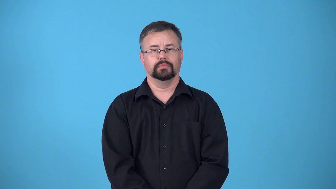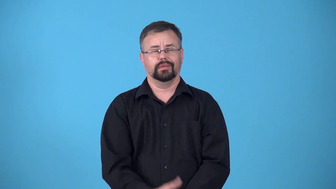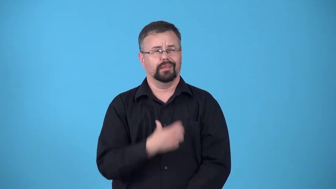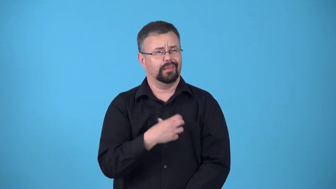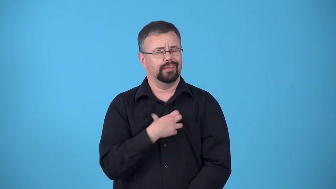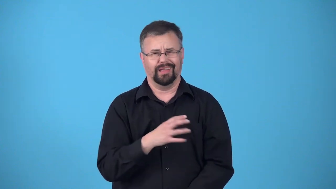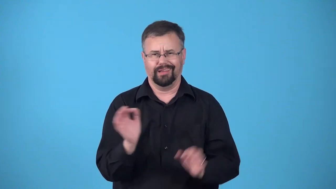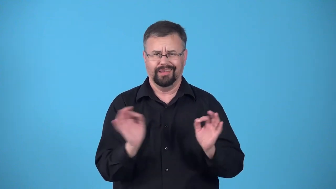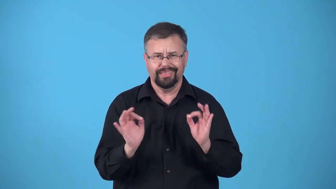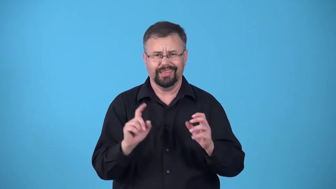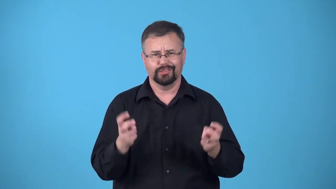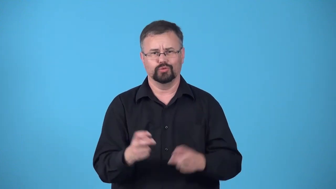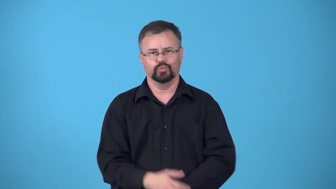chicane